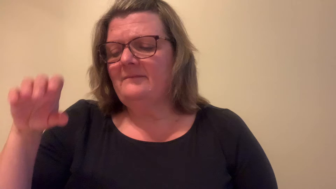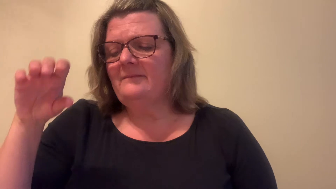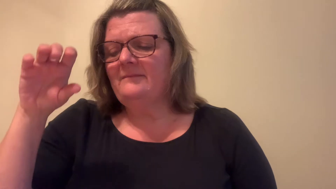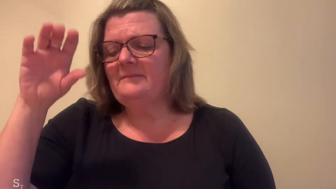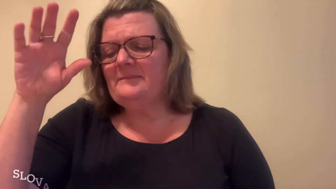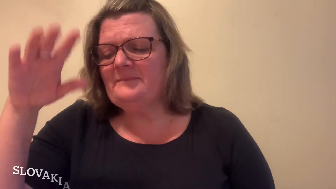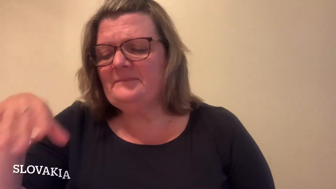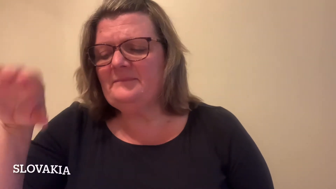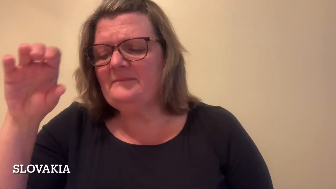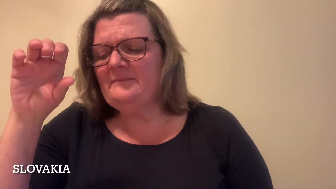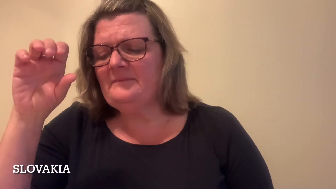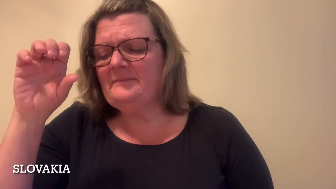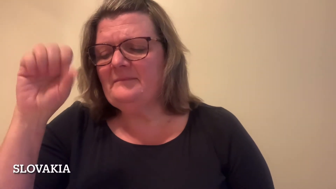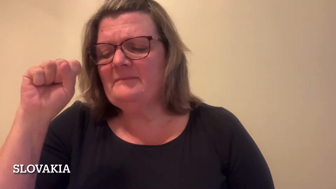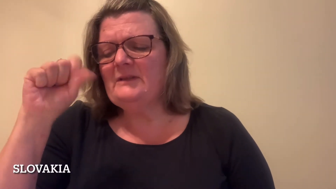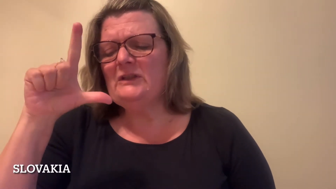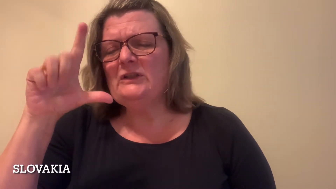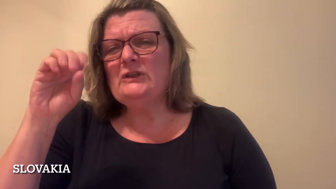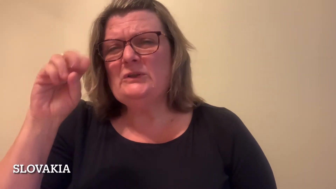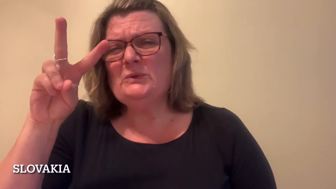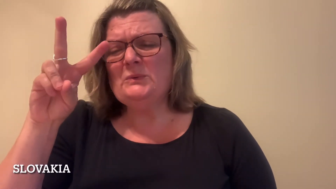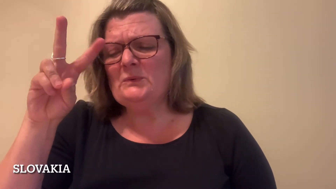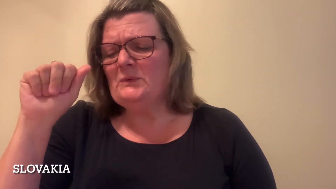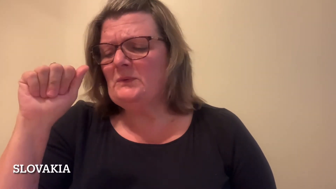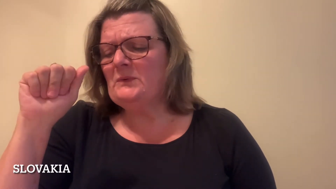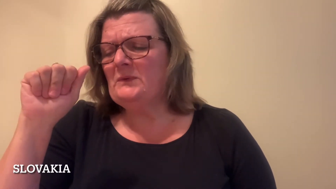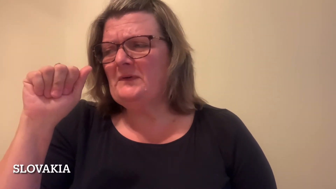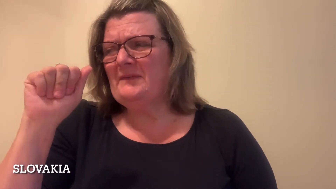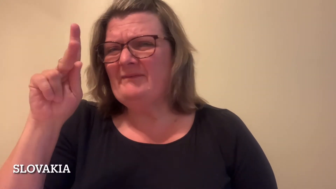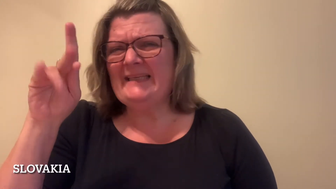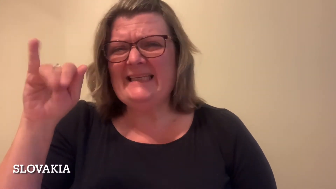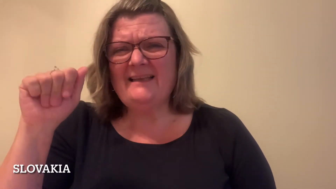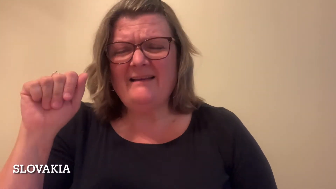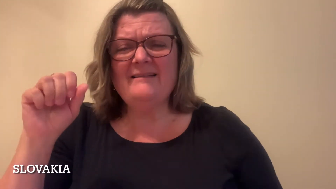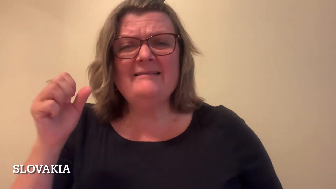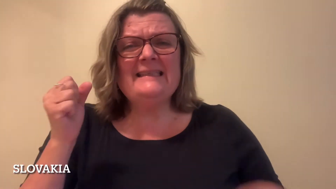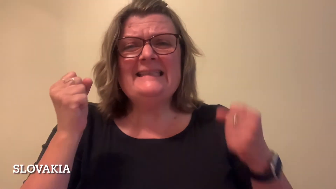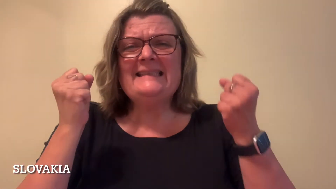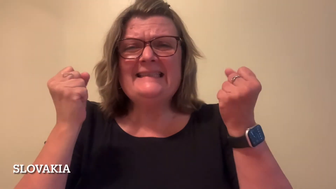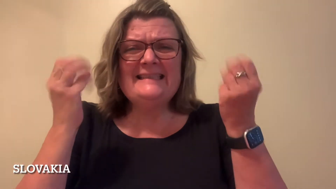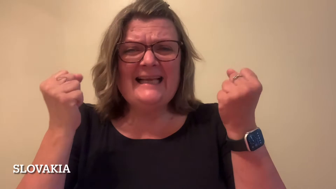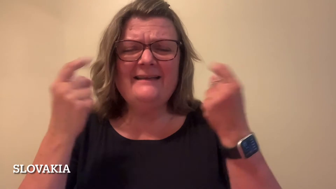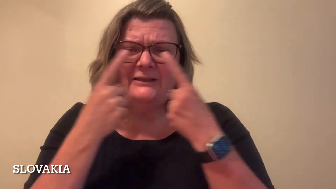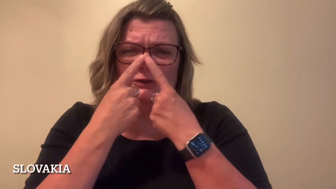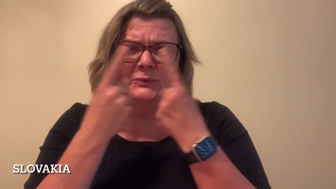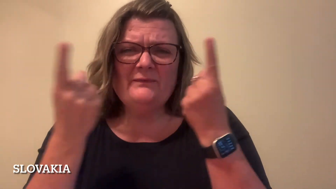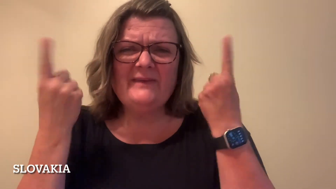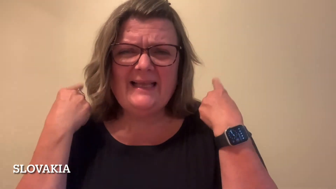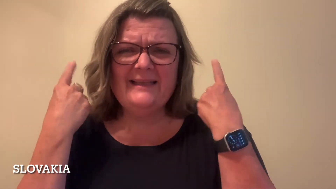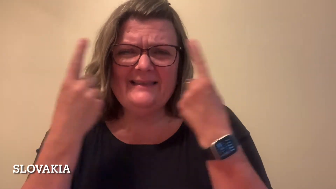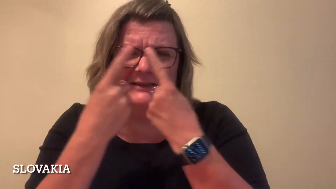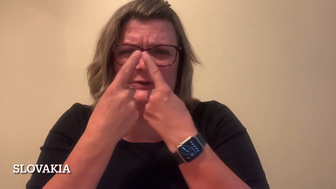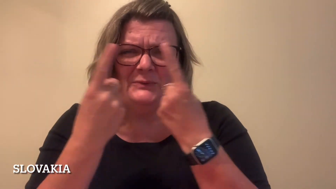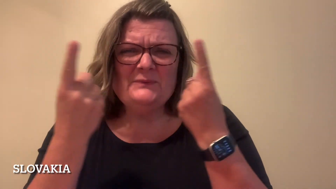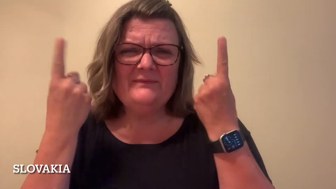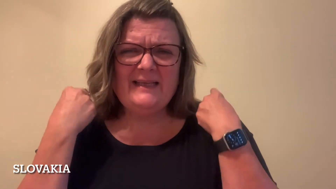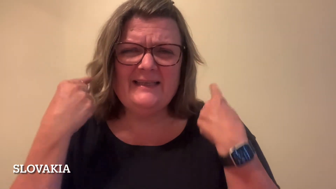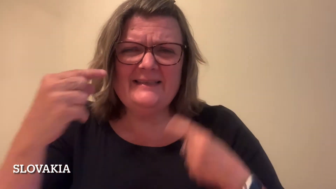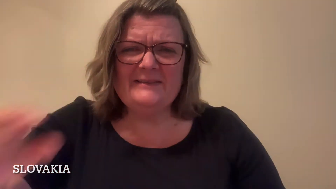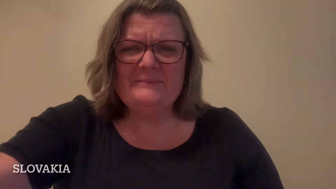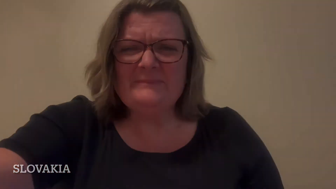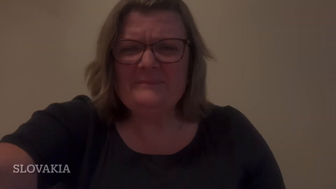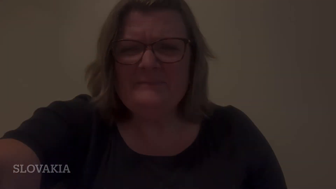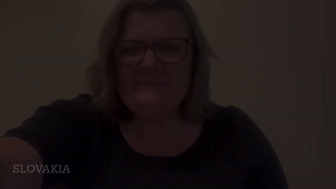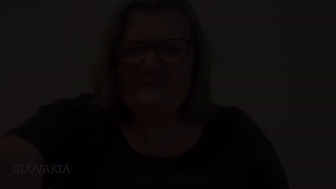Slovakia